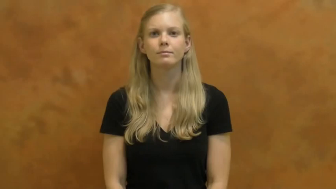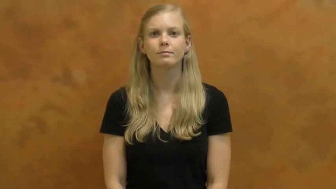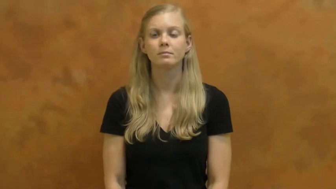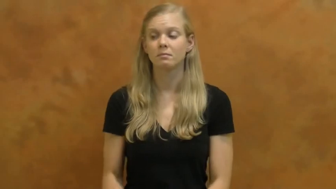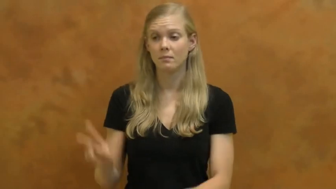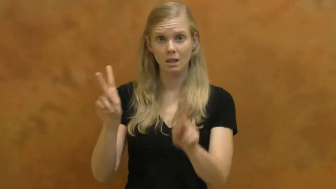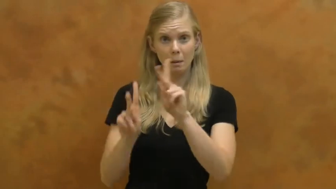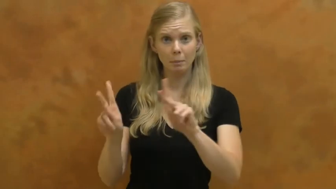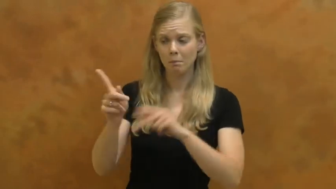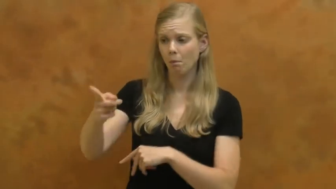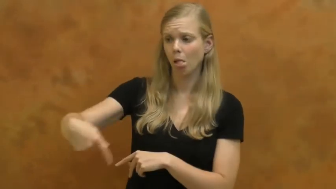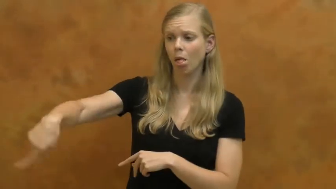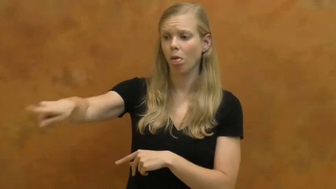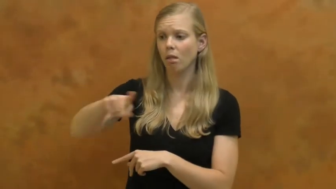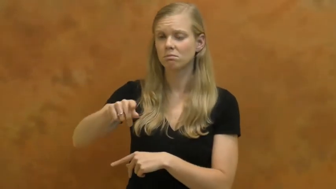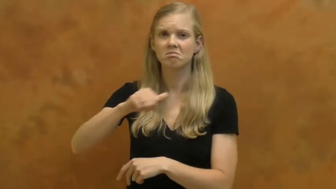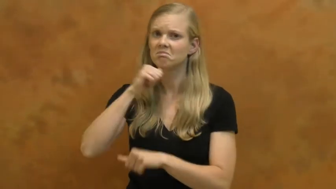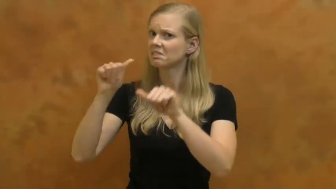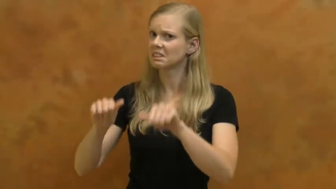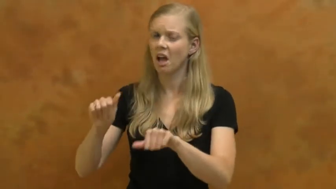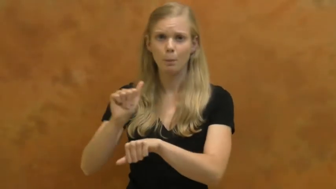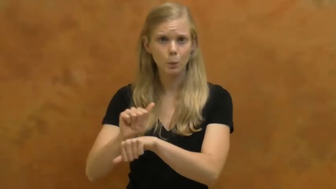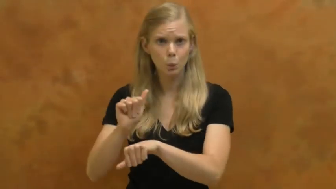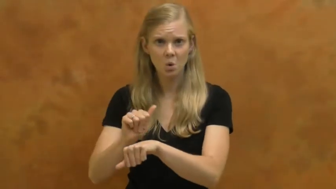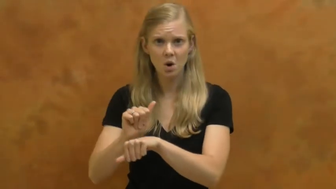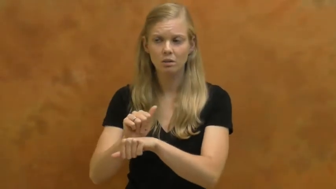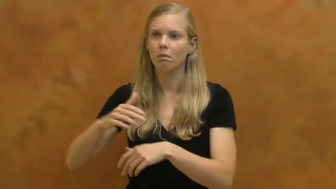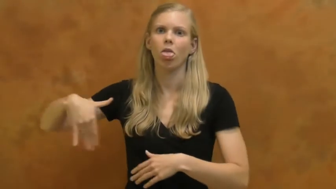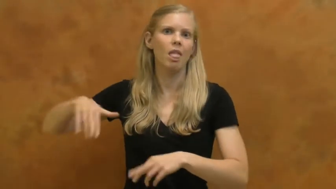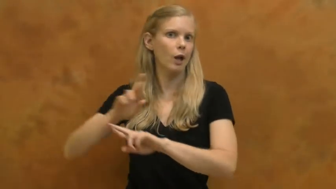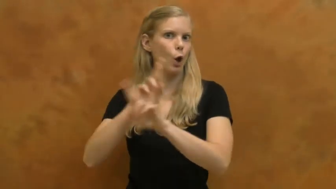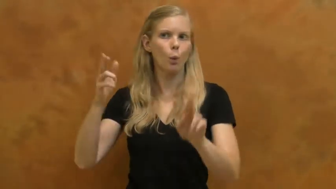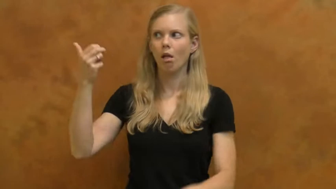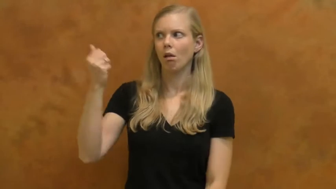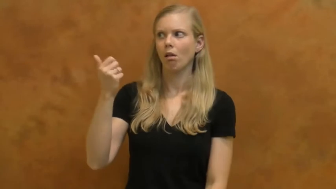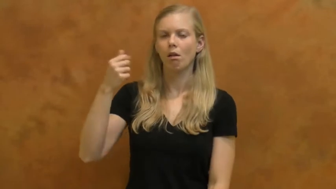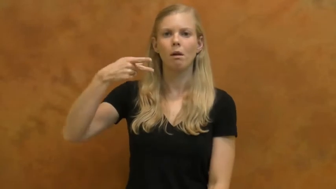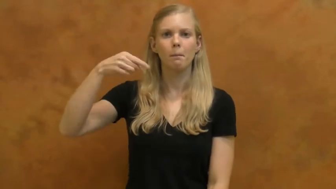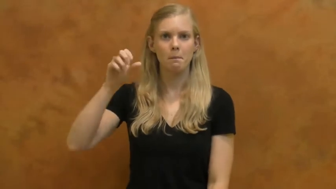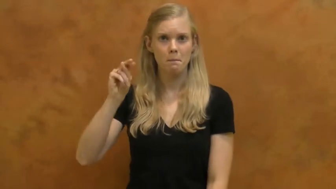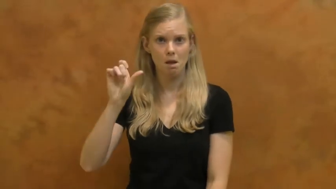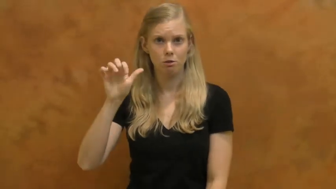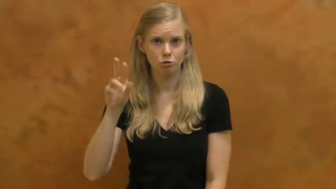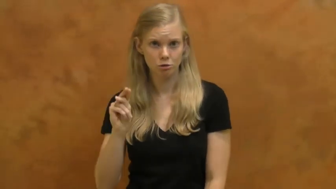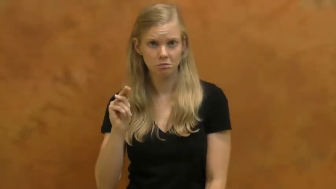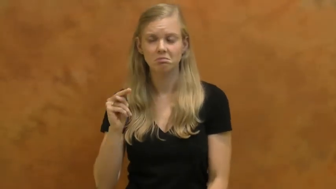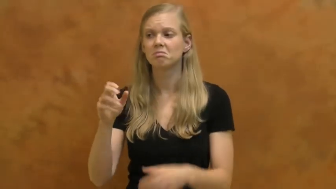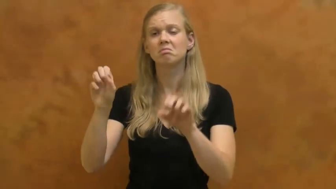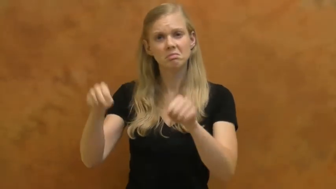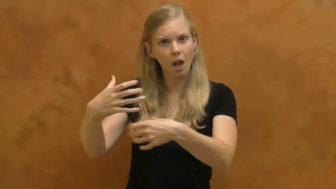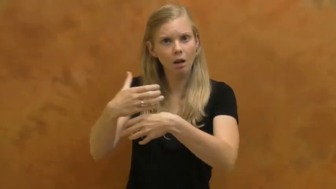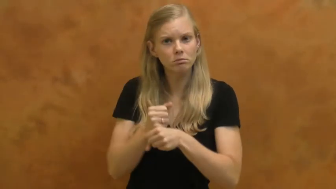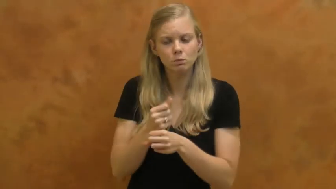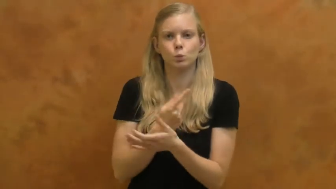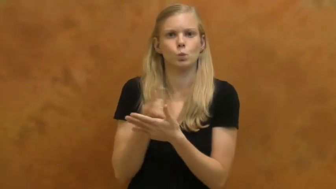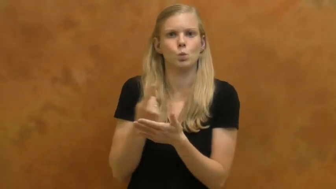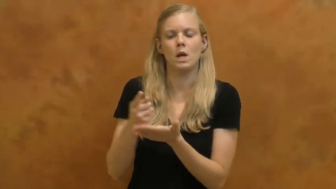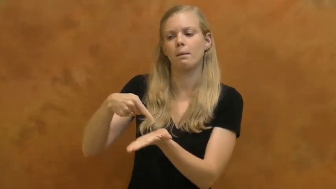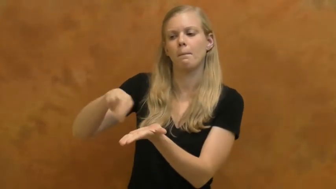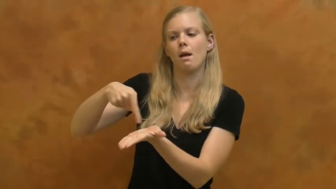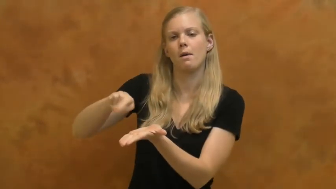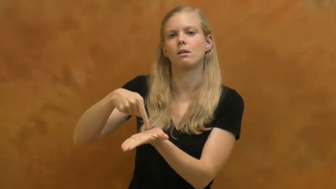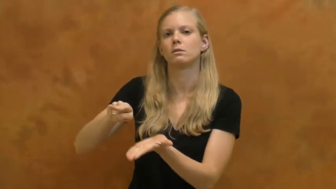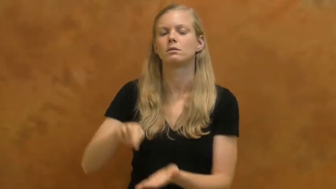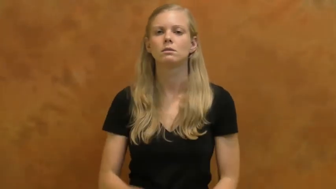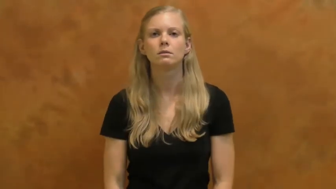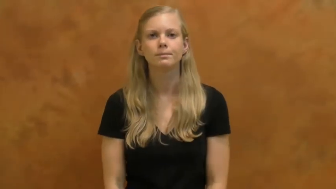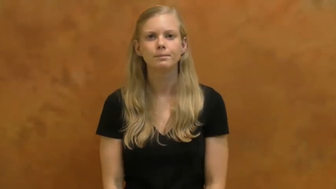incapacity for work